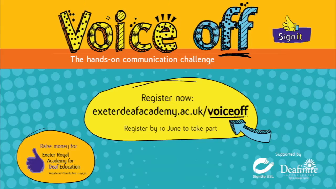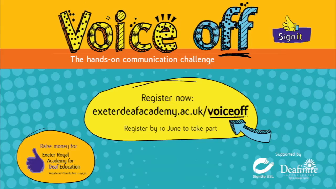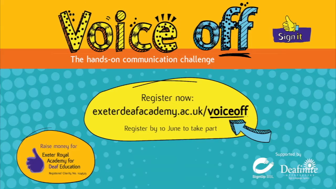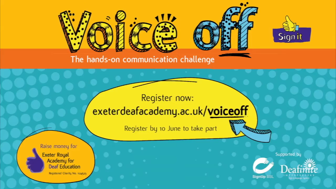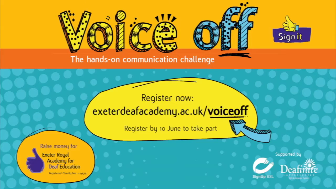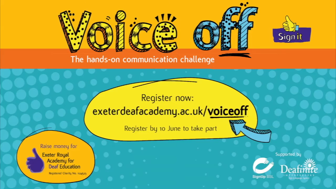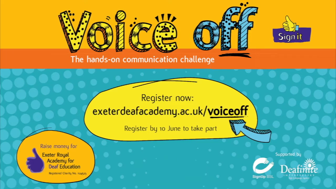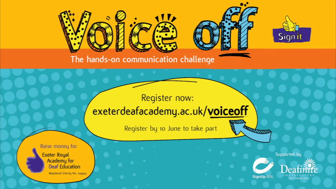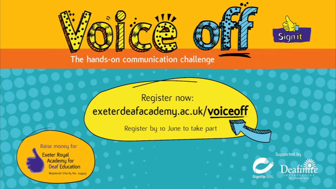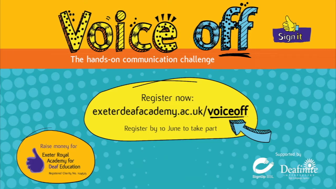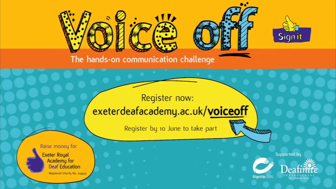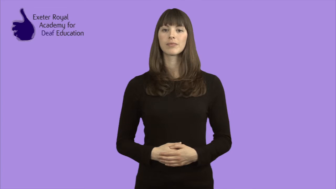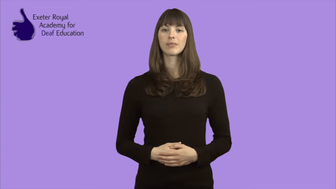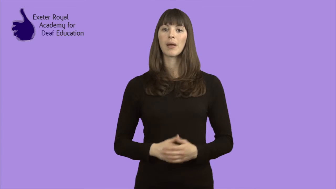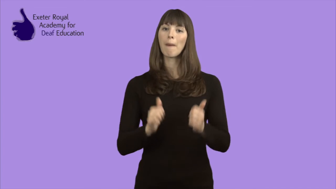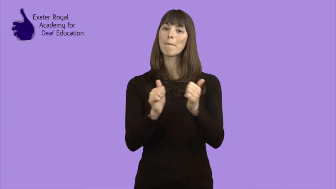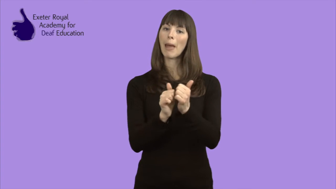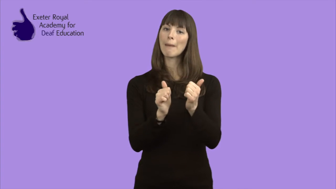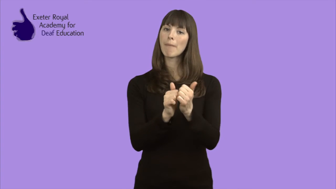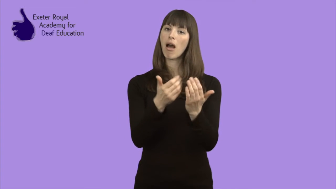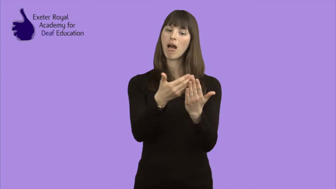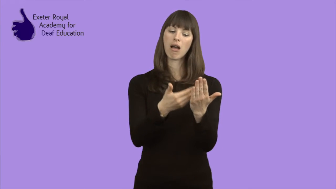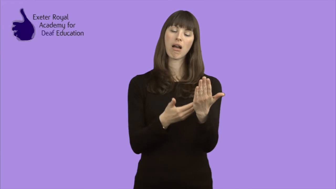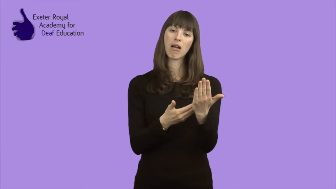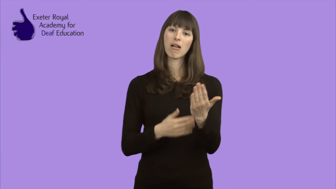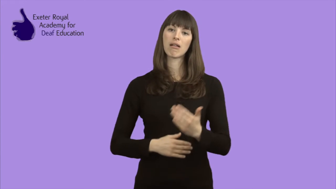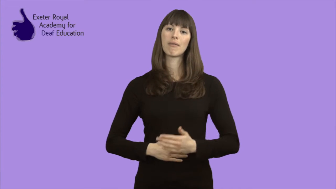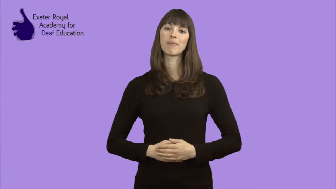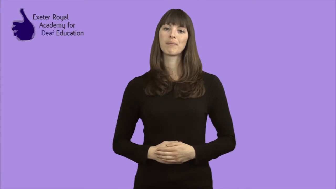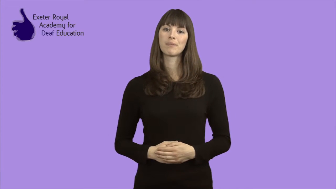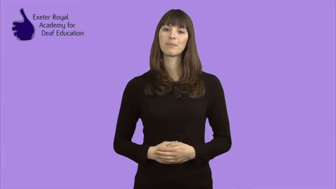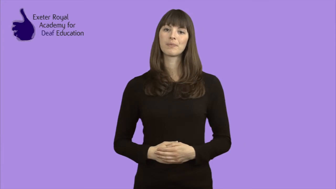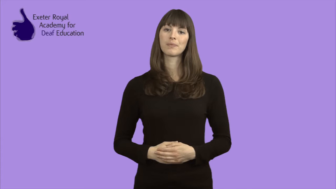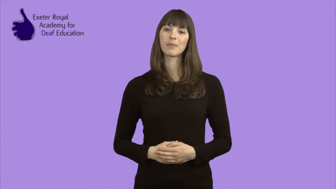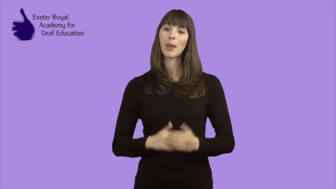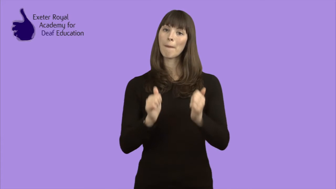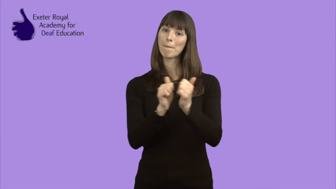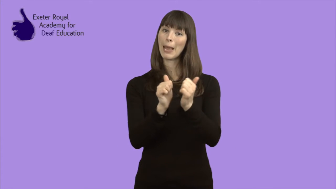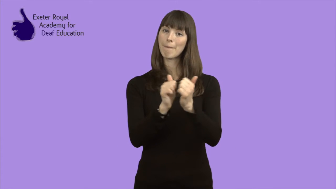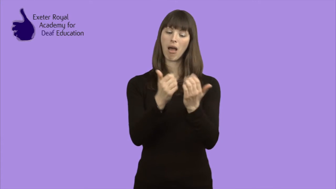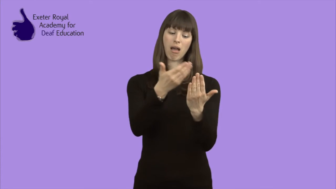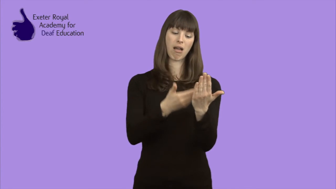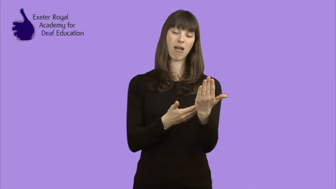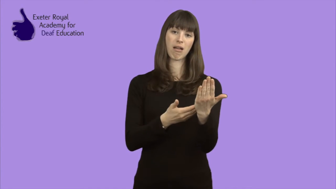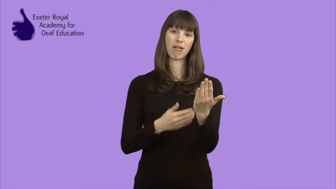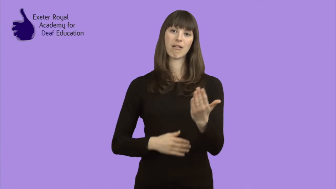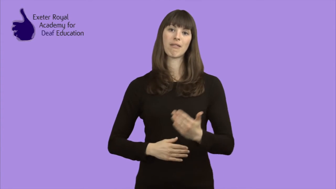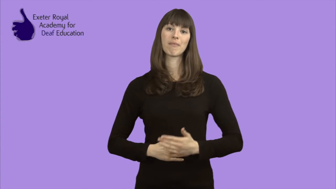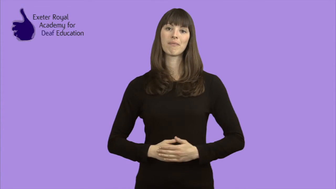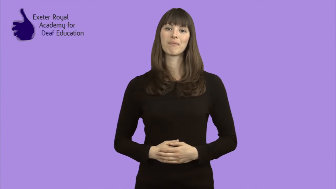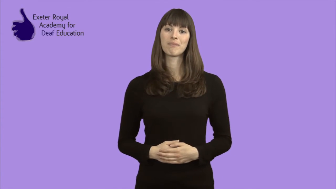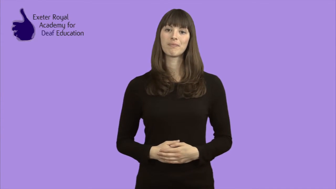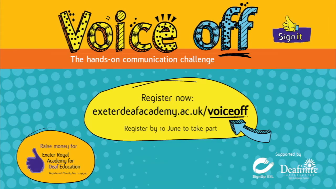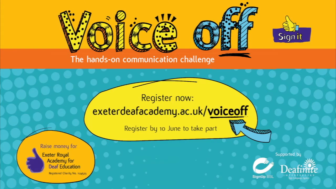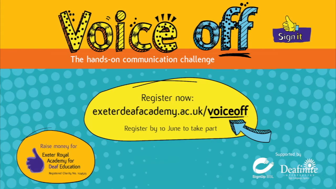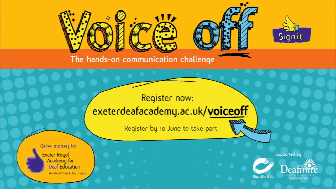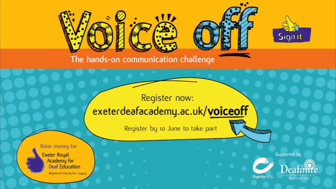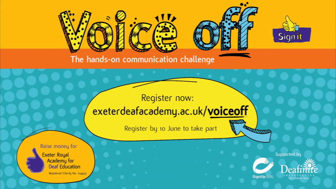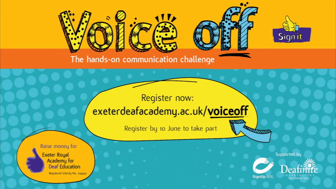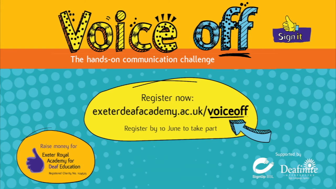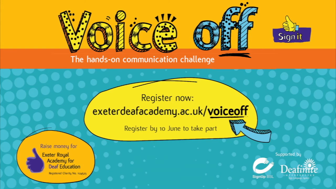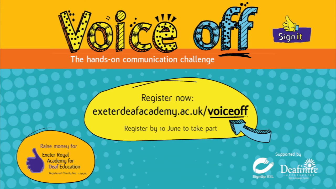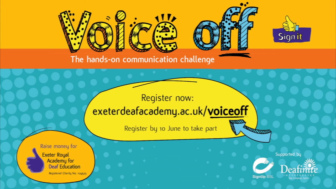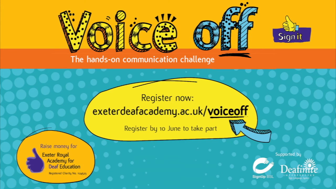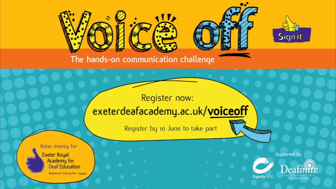Paper